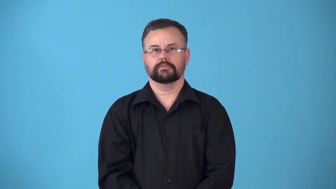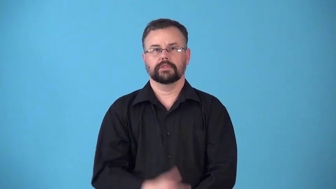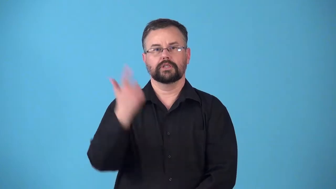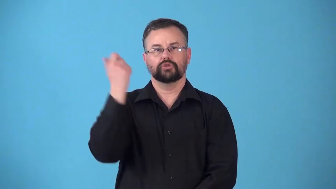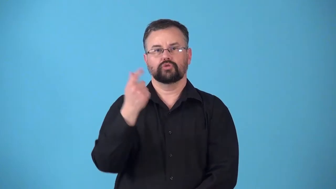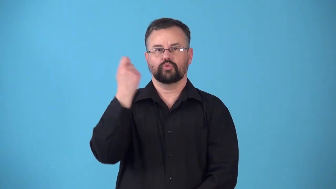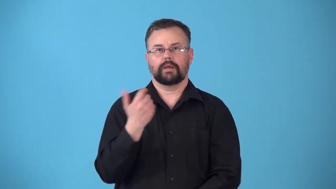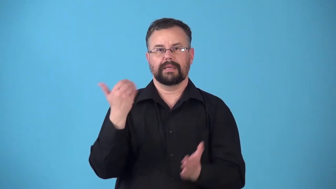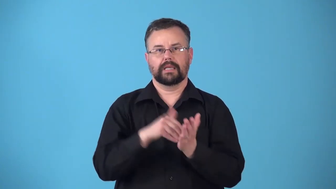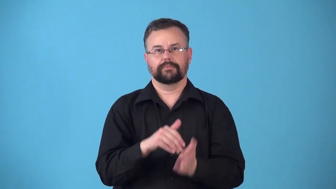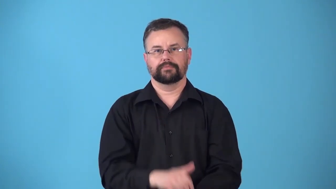resubscribe